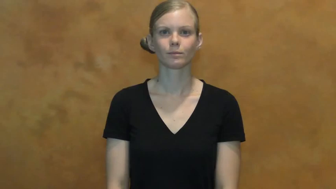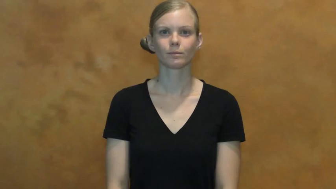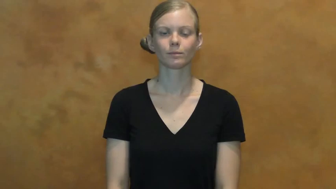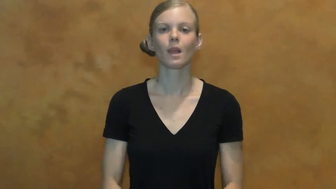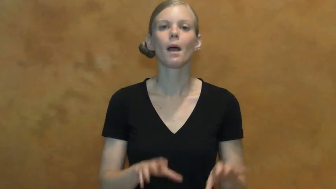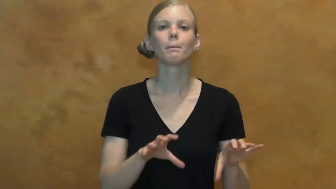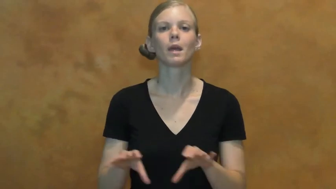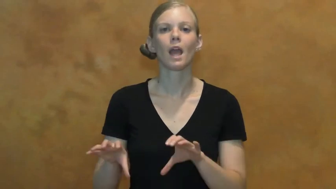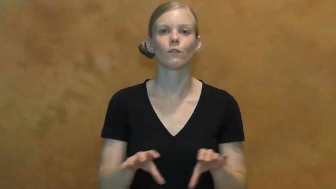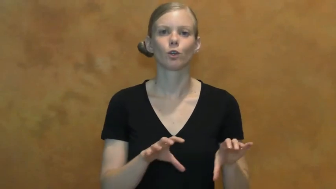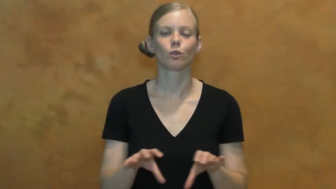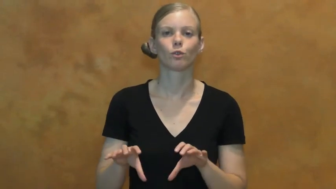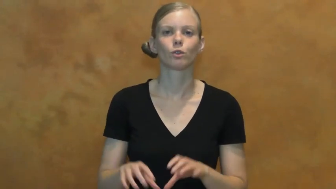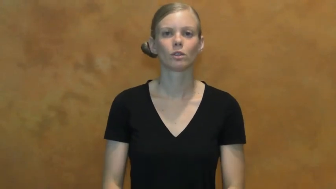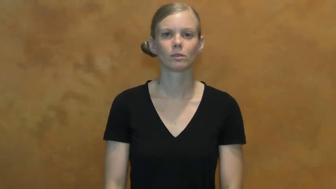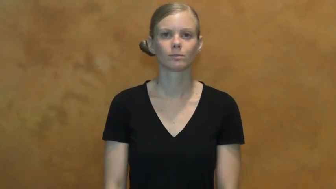behavior